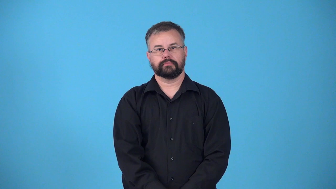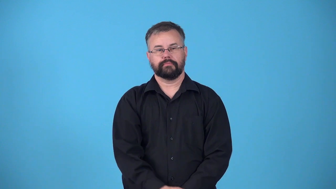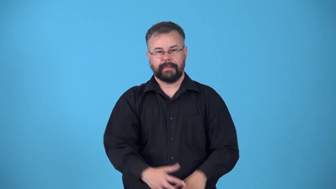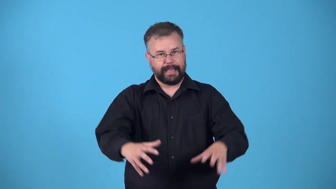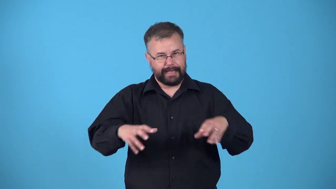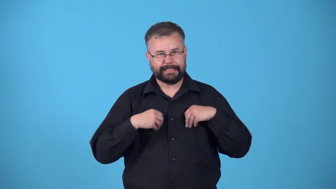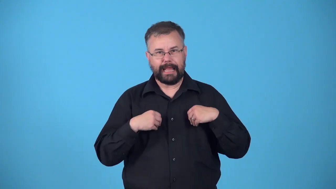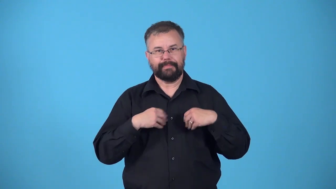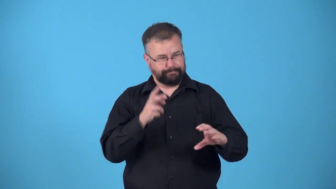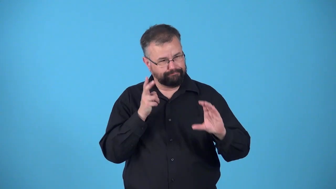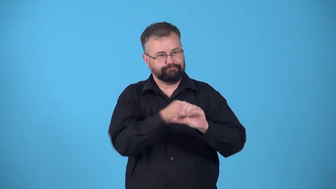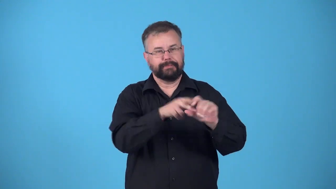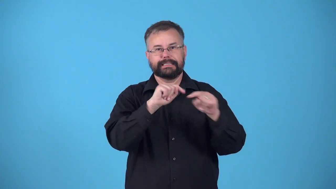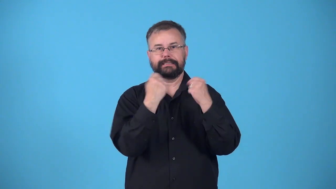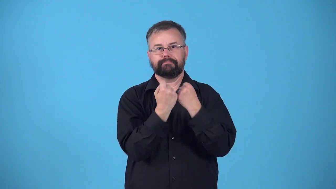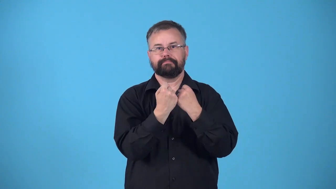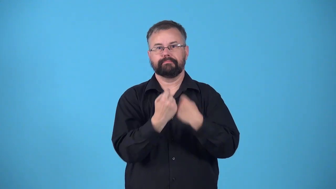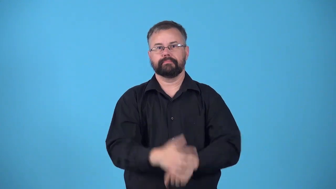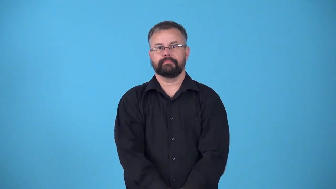get on the team, get onto the the team,make the team